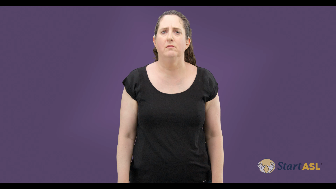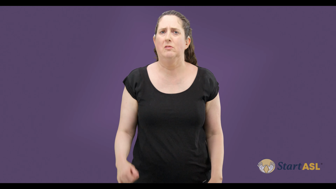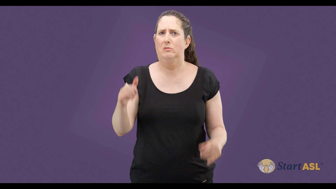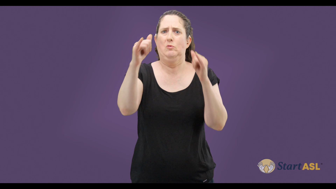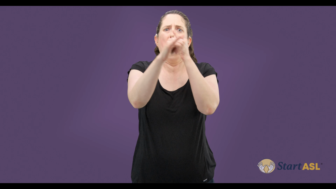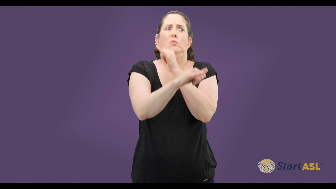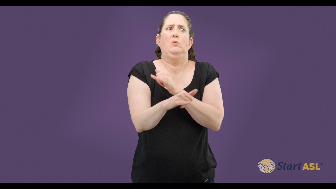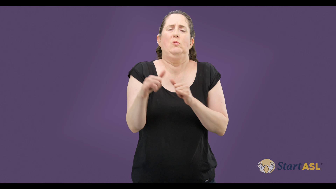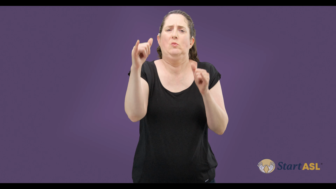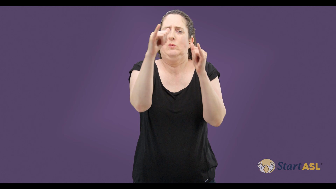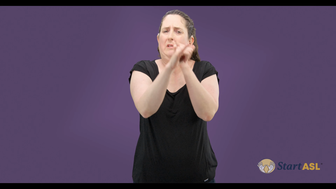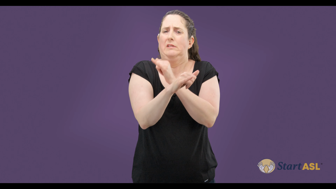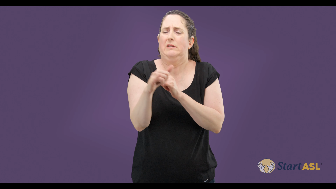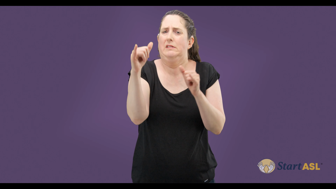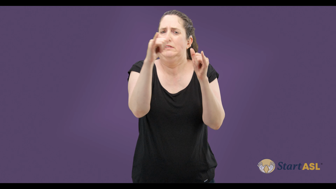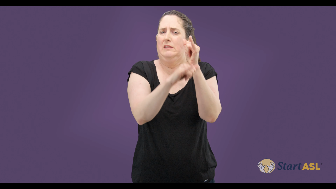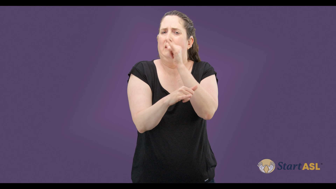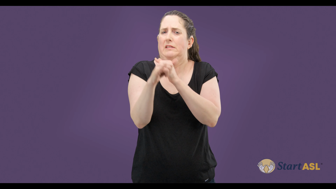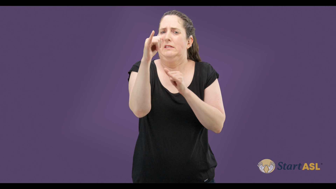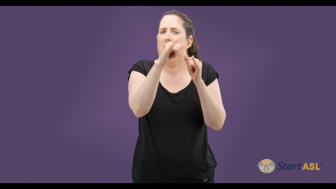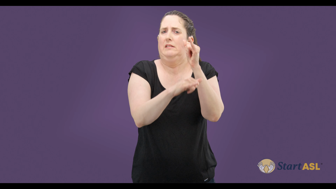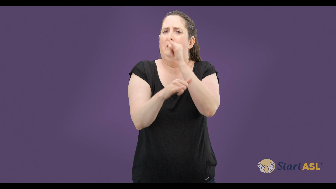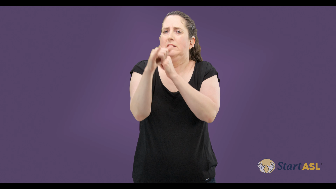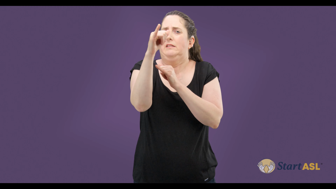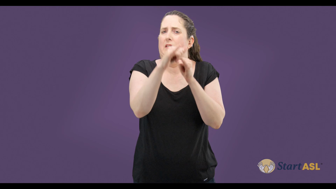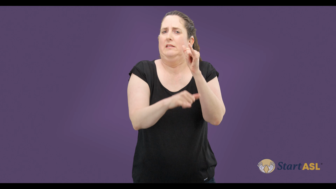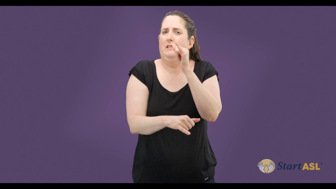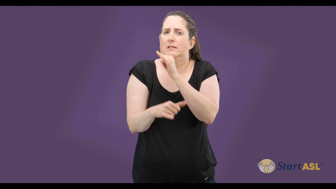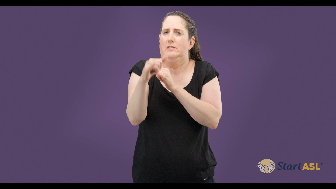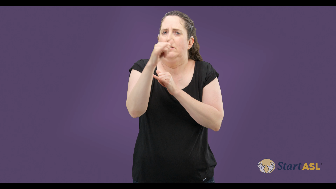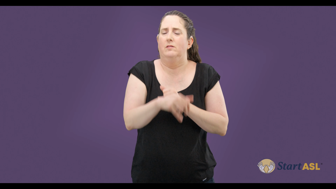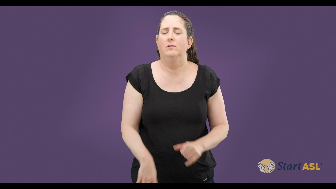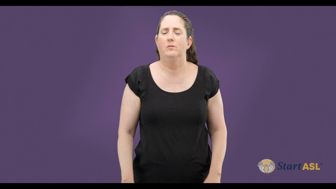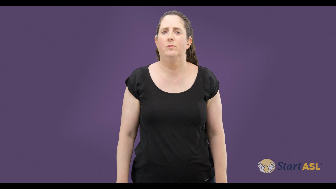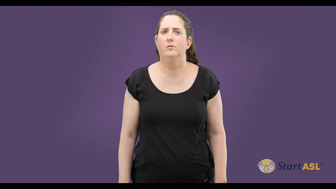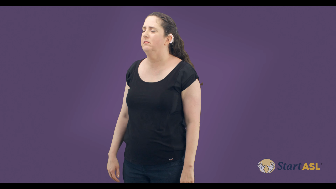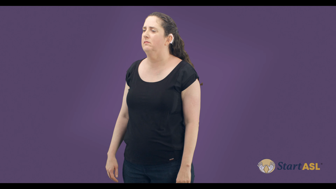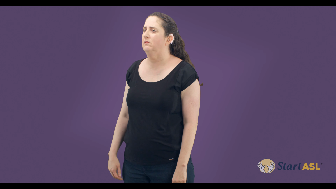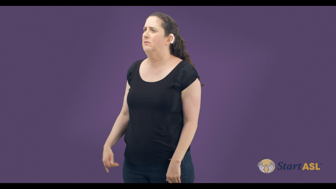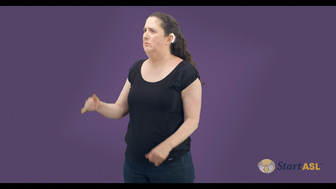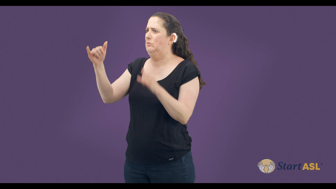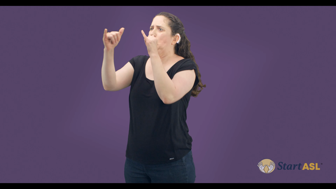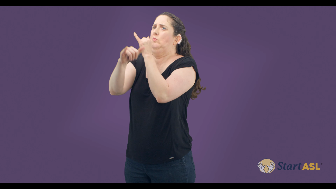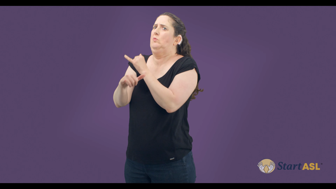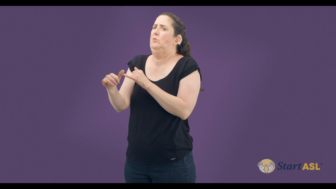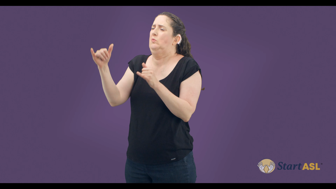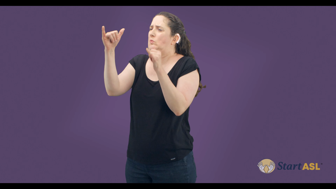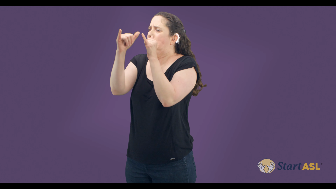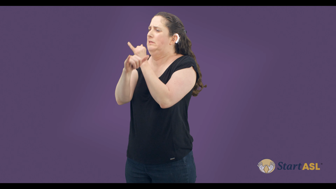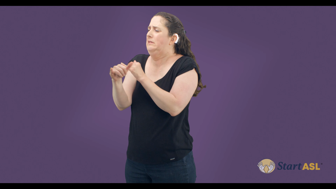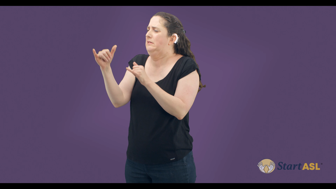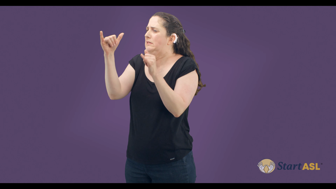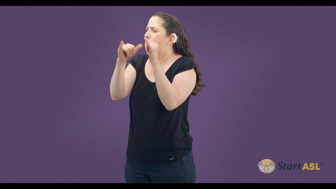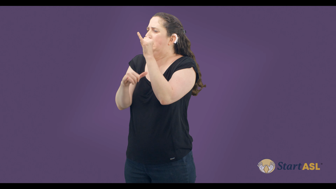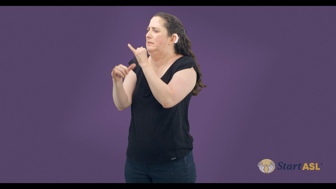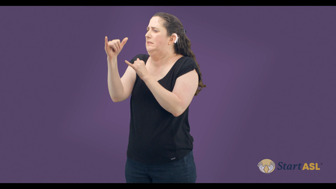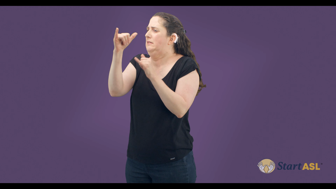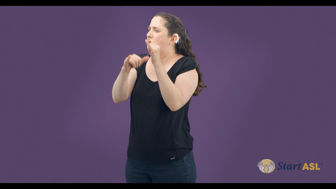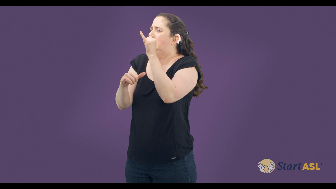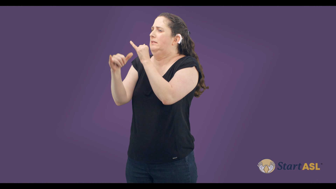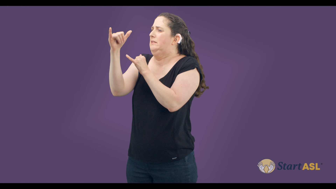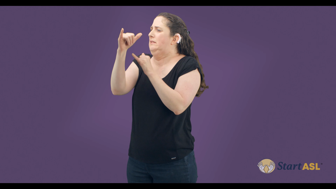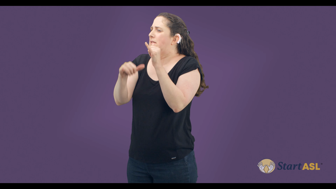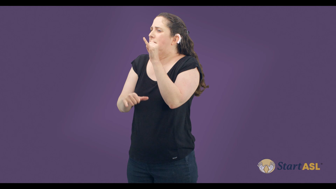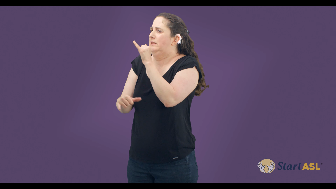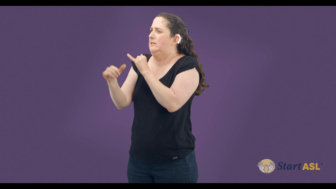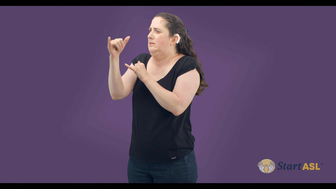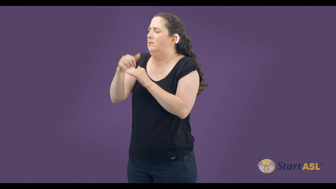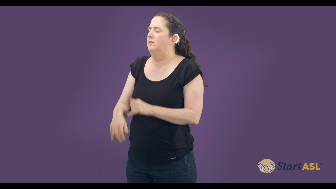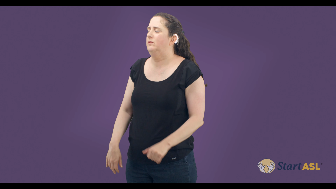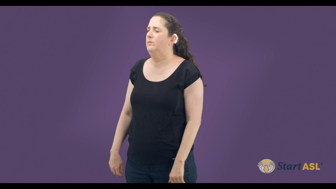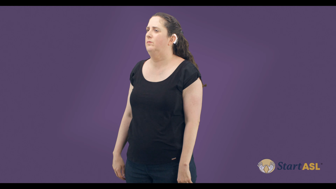youre in hot water